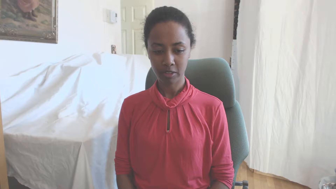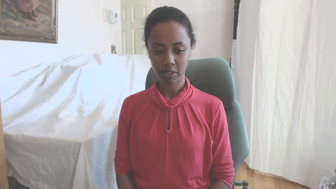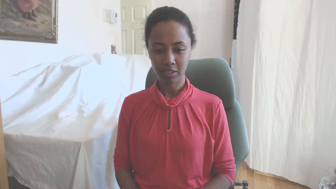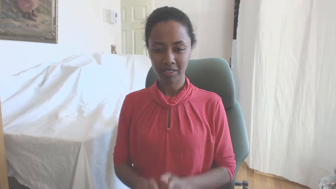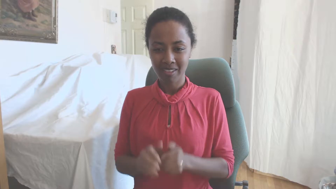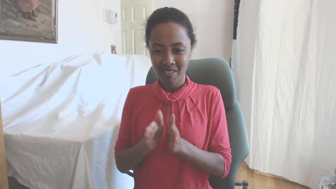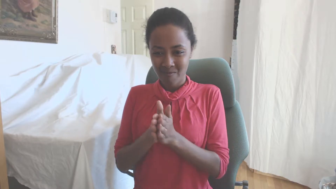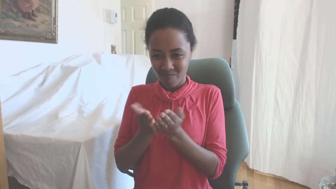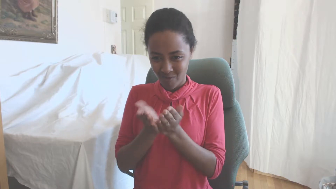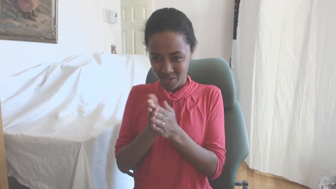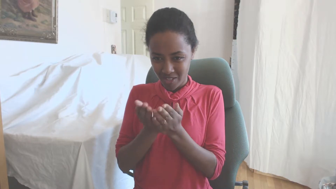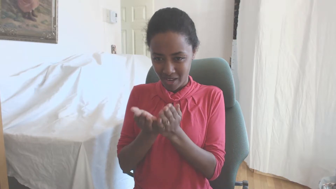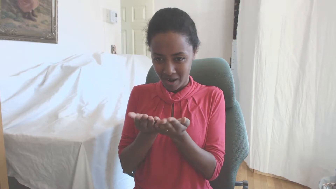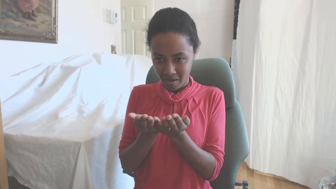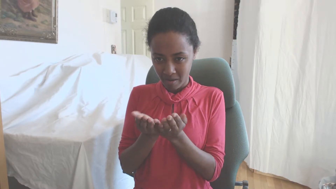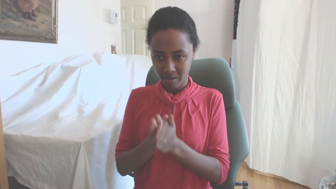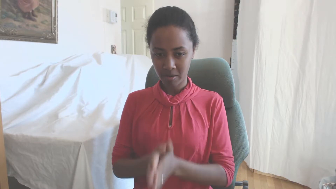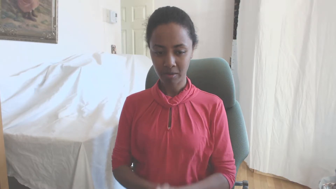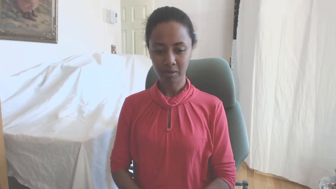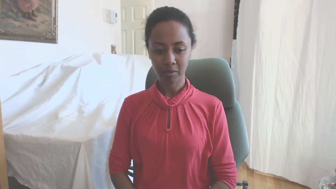wallet